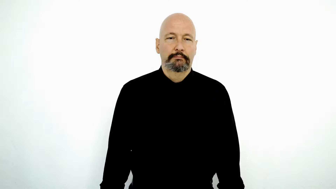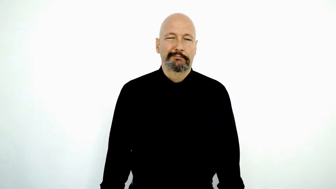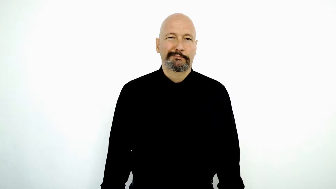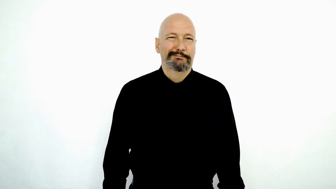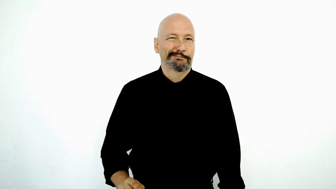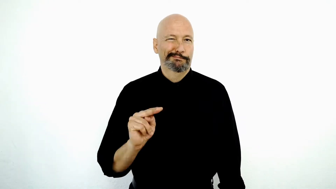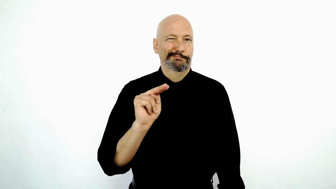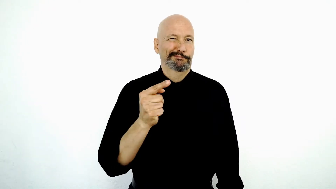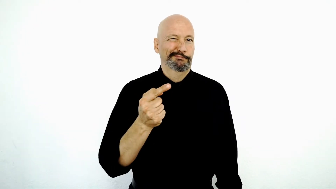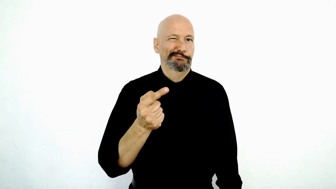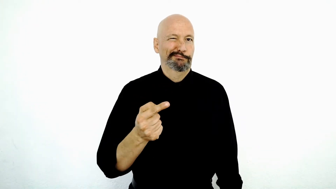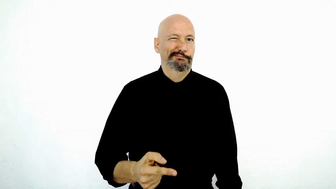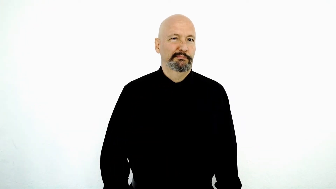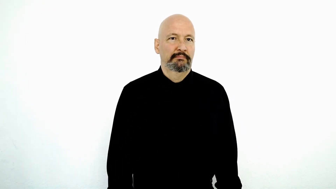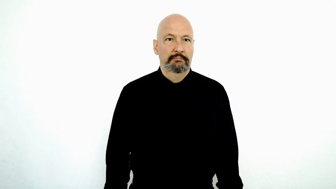NO-GOOD-[lexicalized], NG, no good